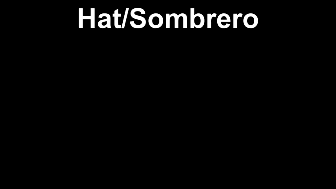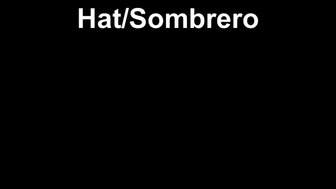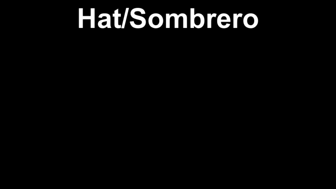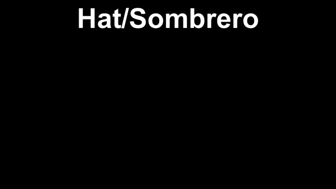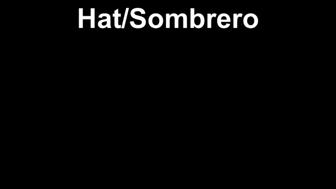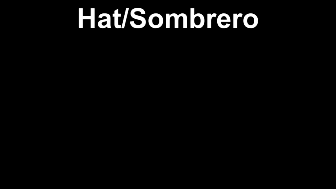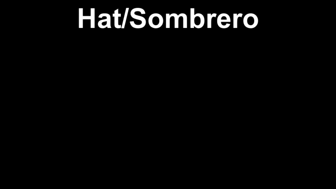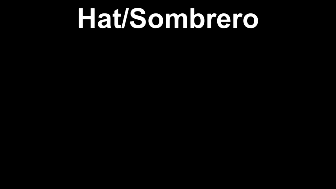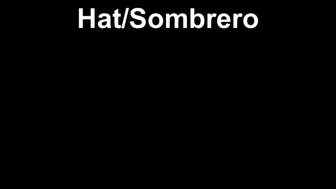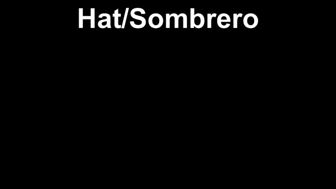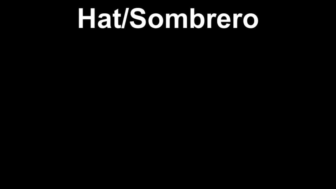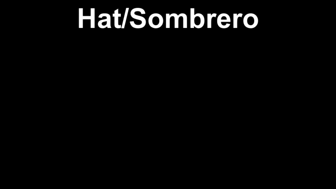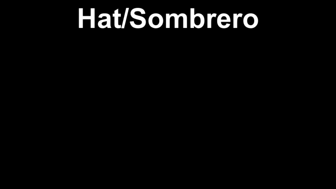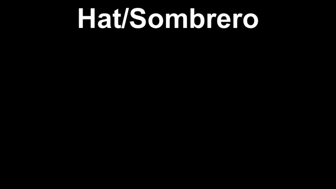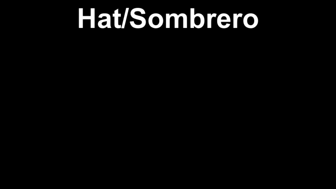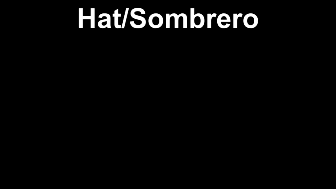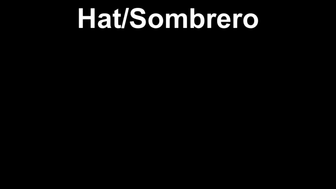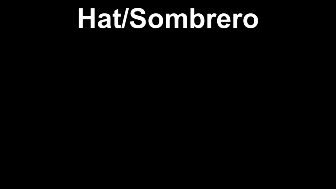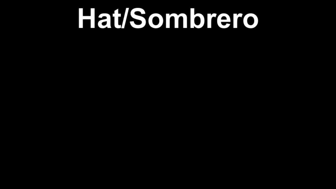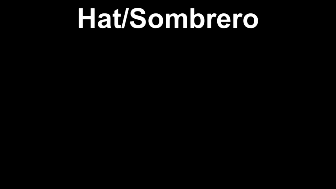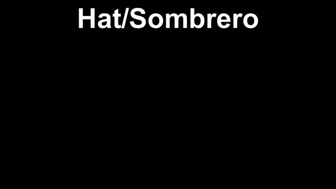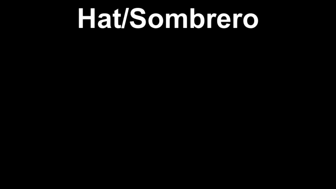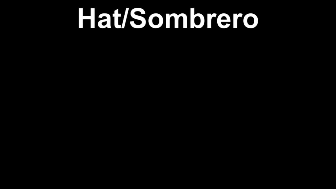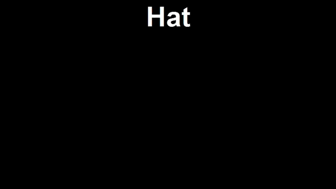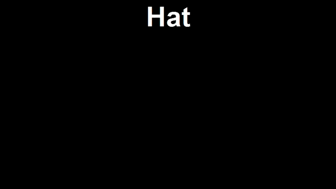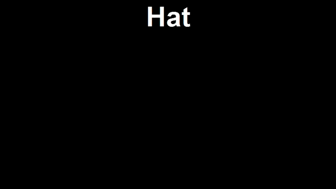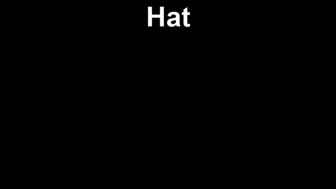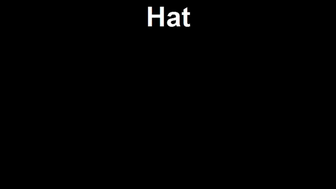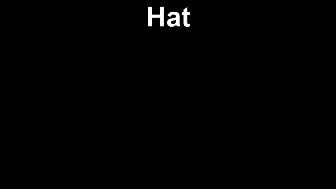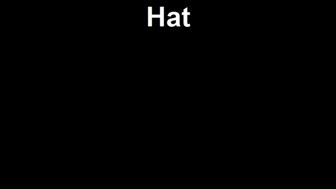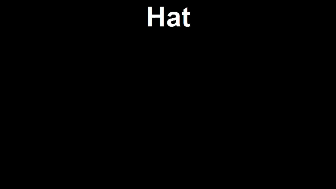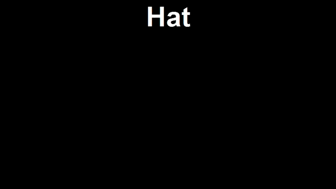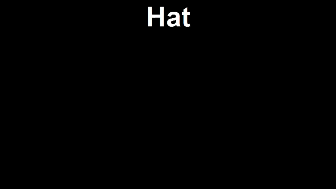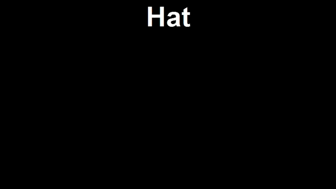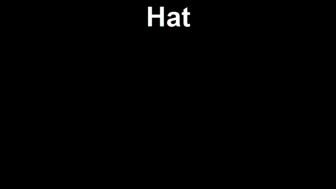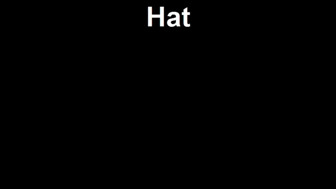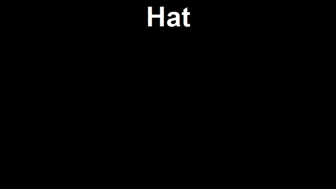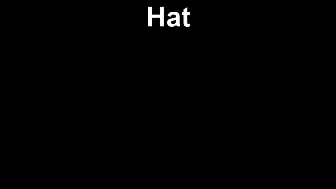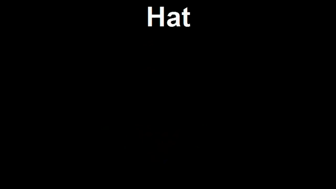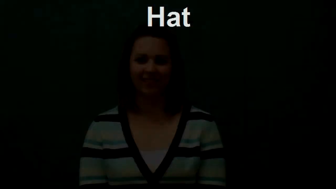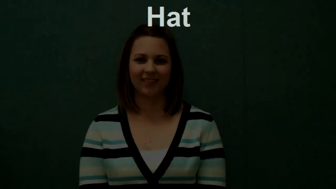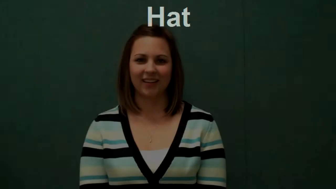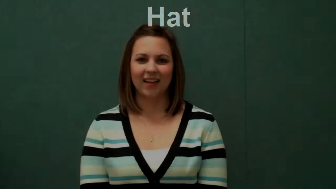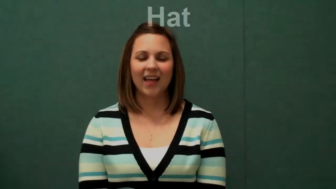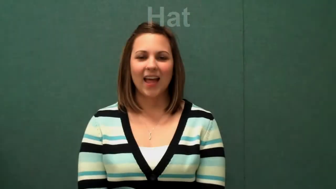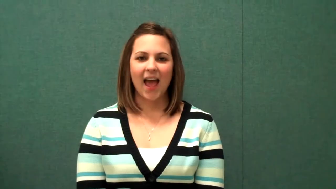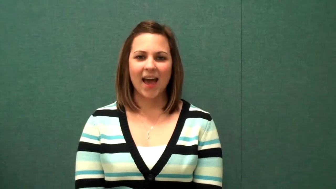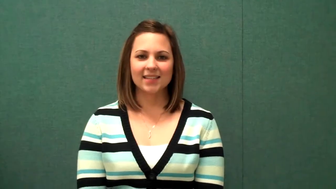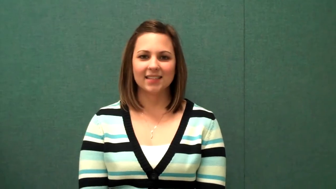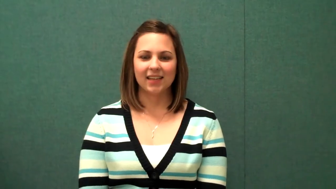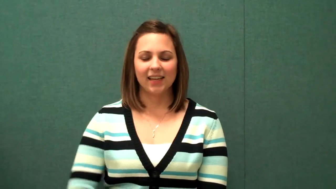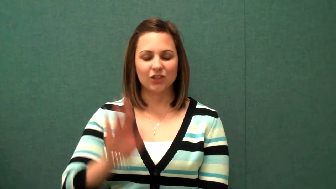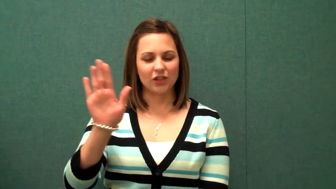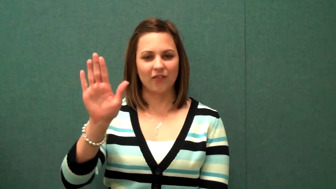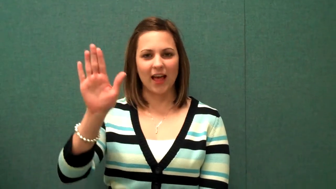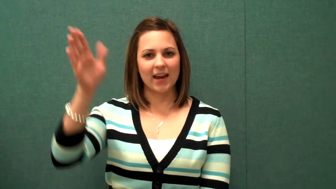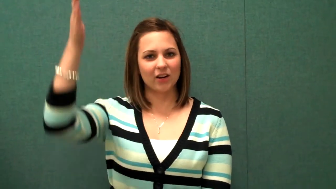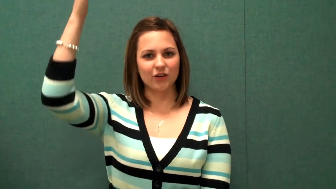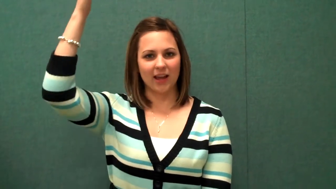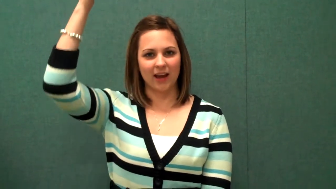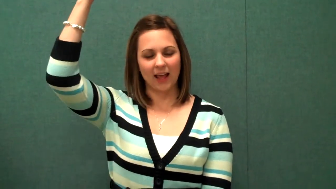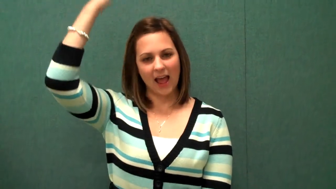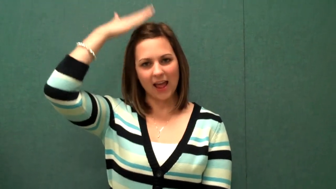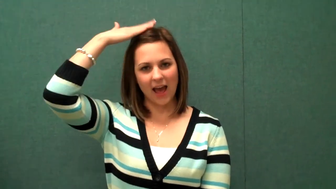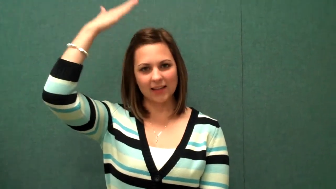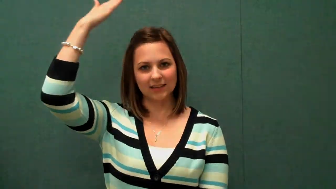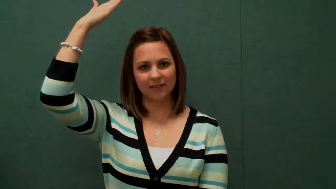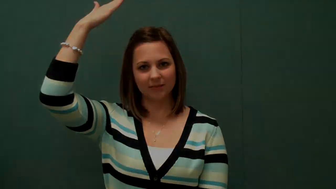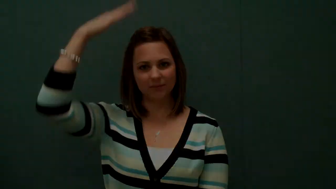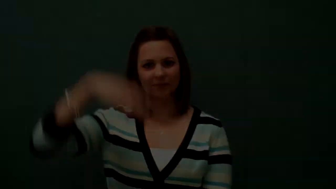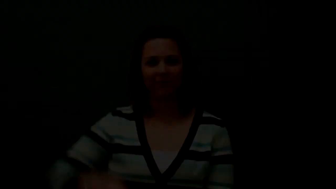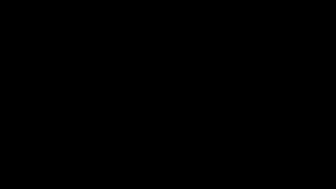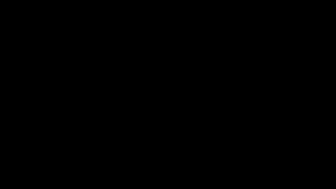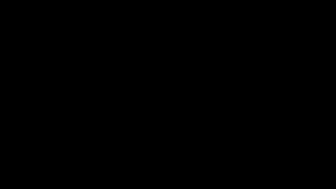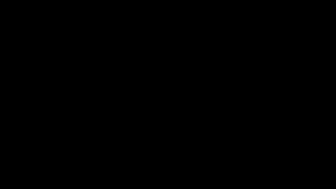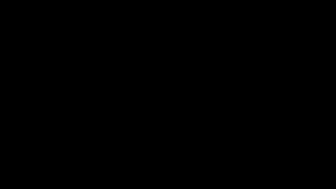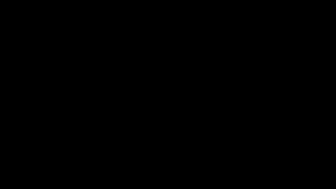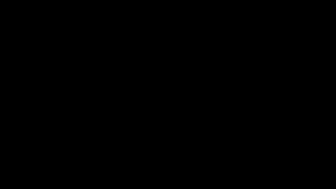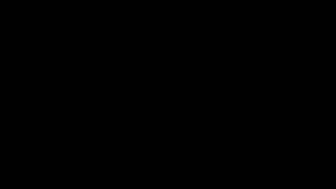Hat